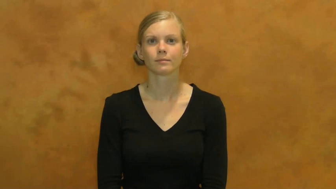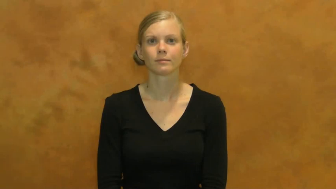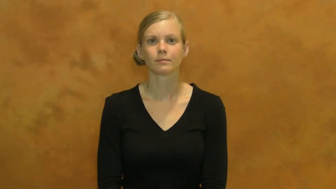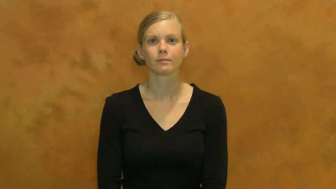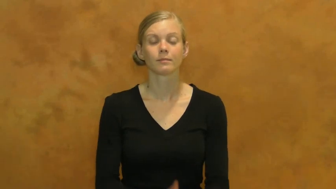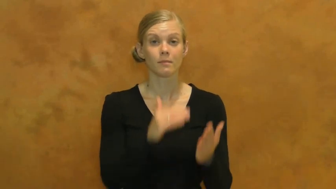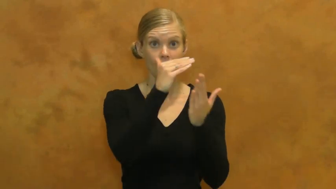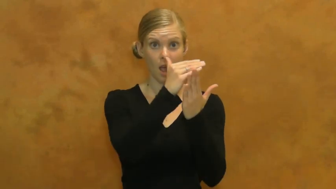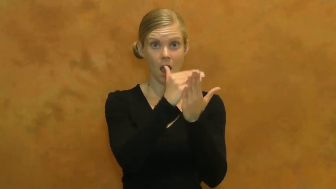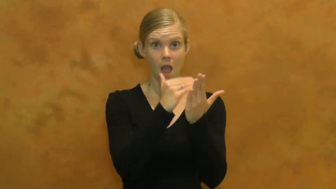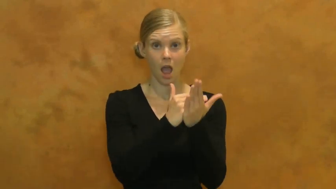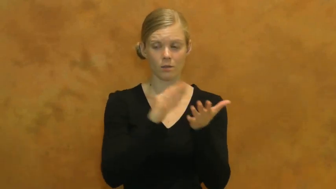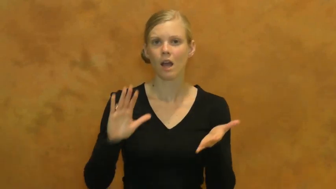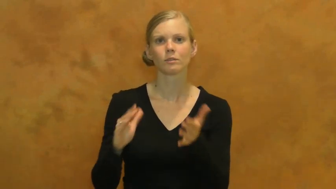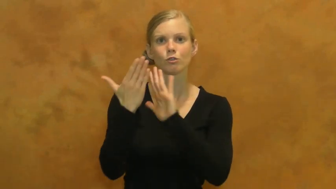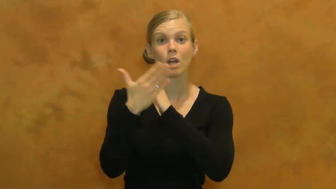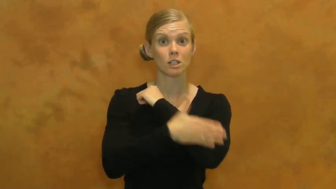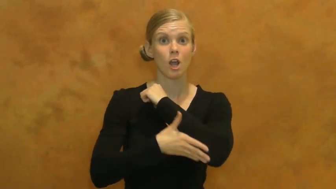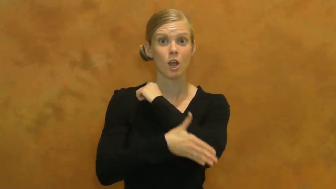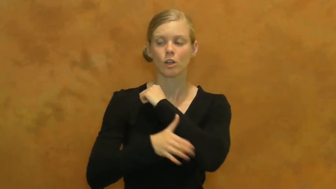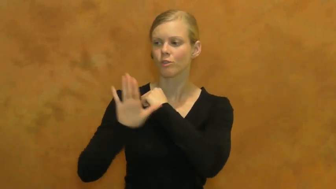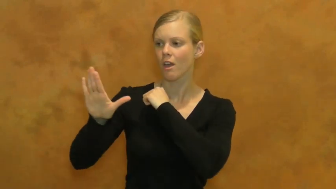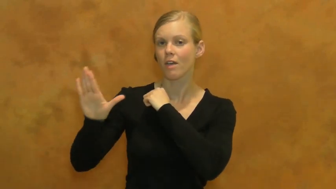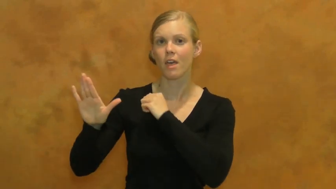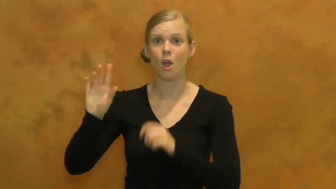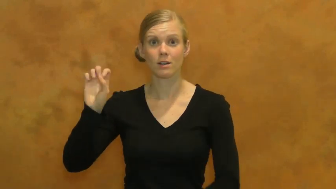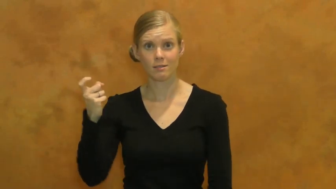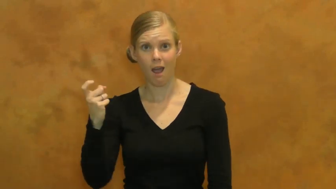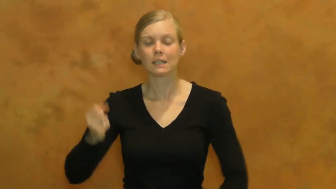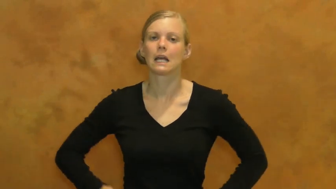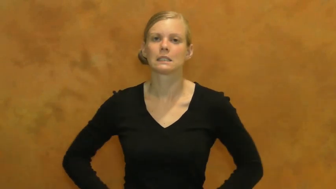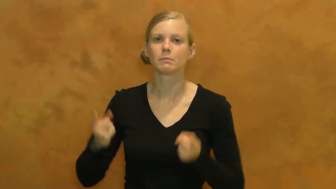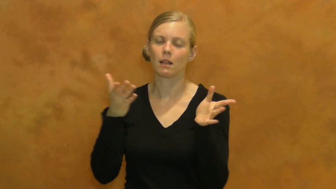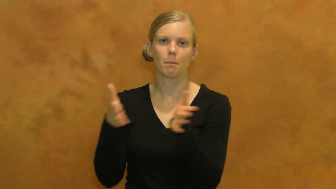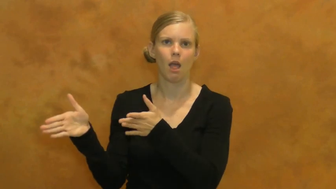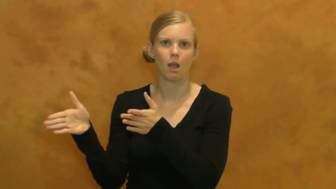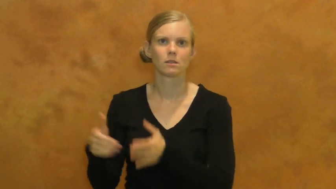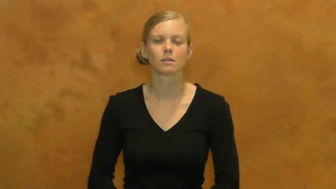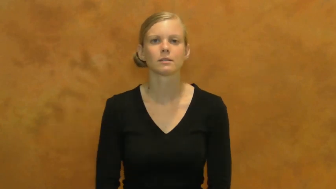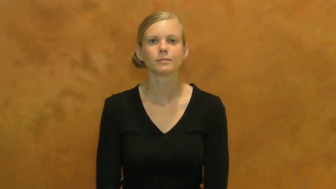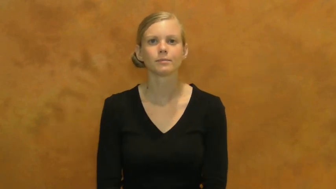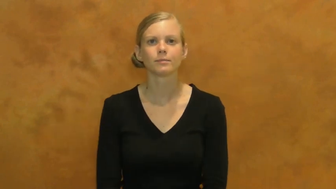state budget